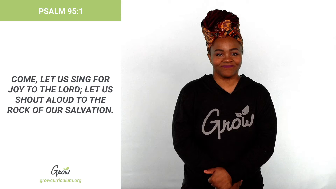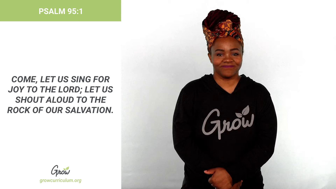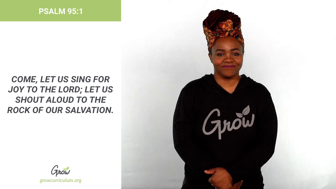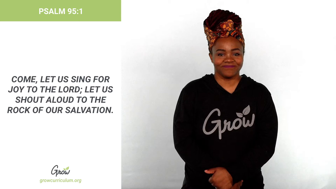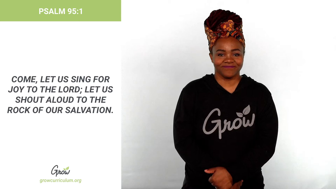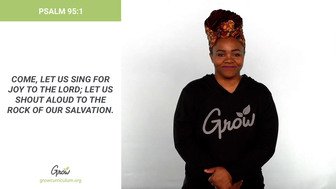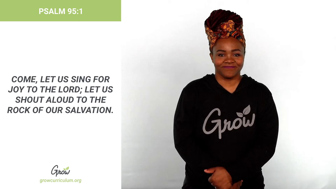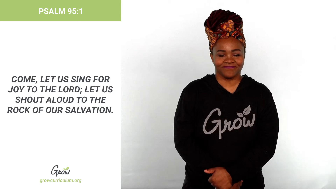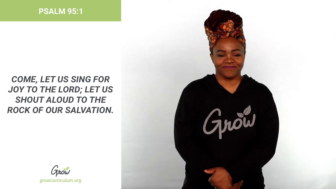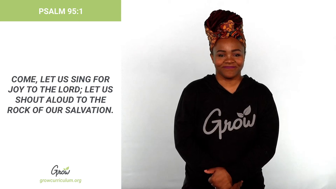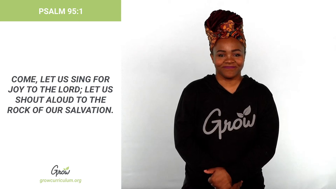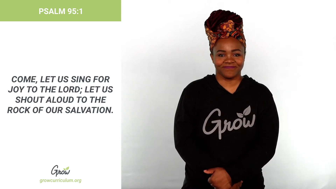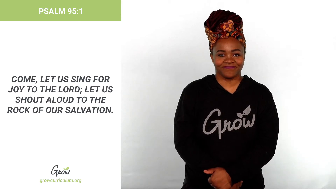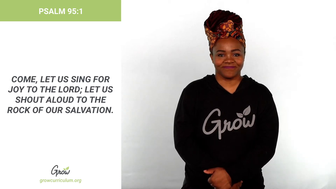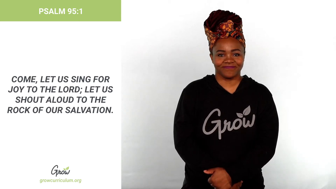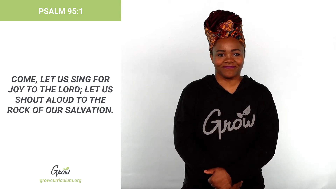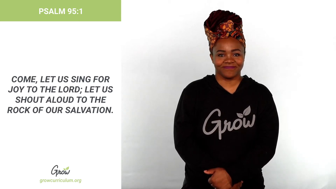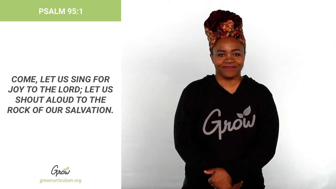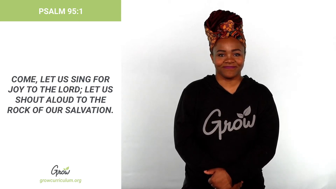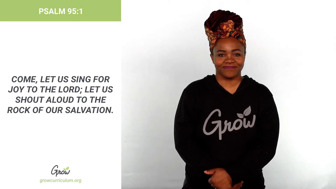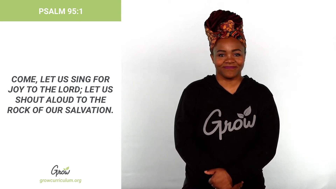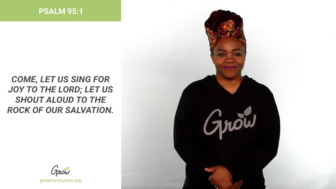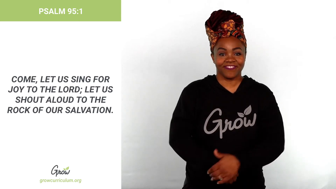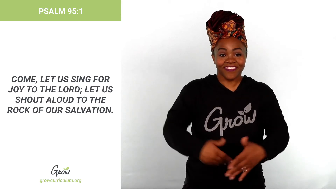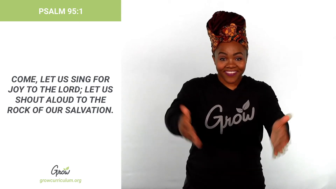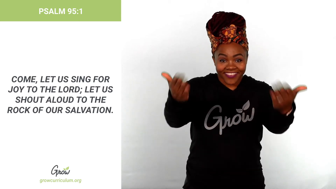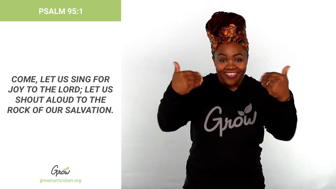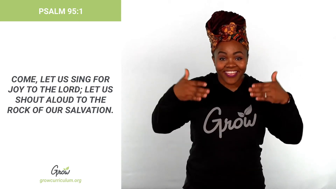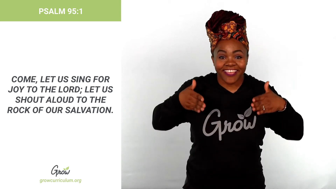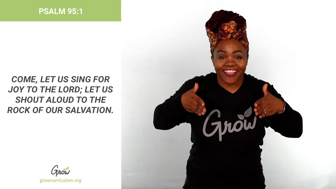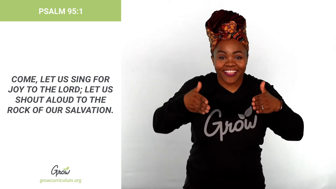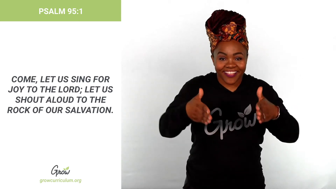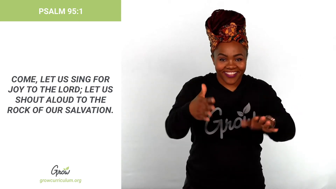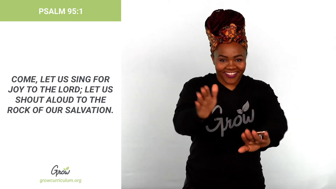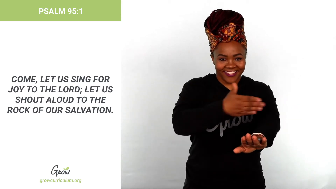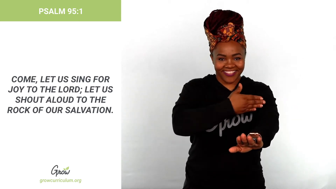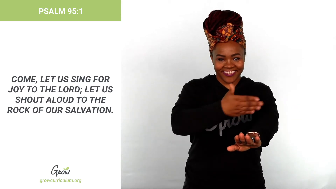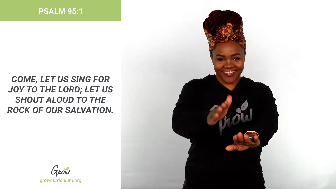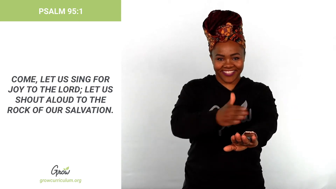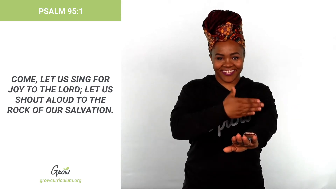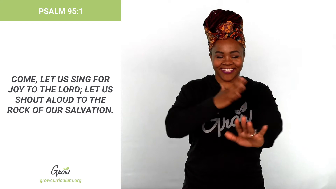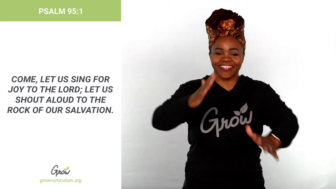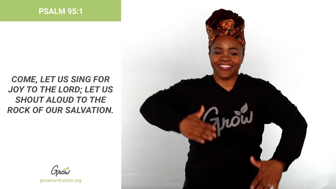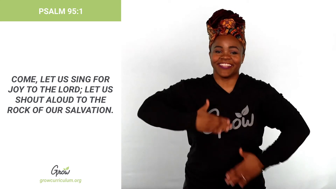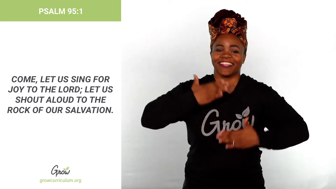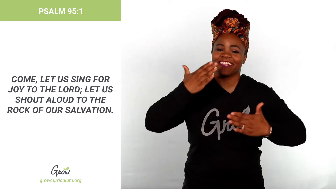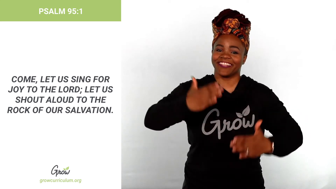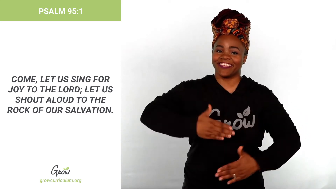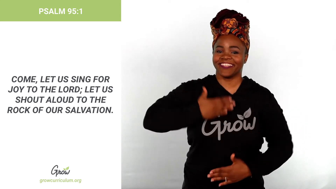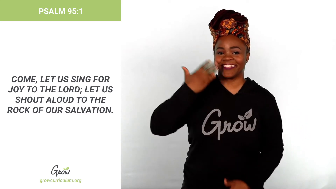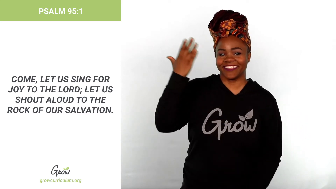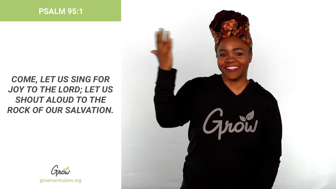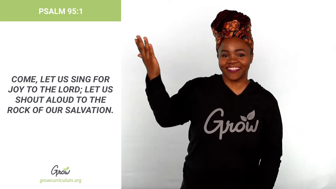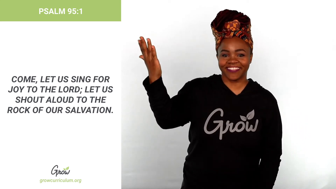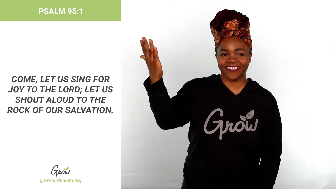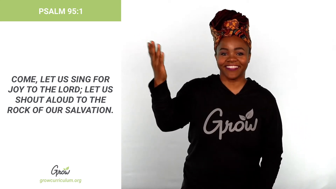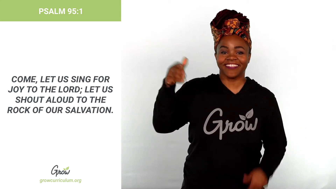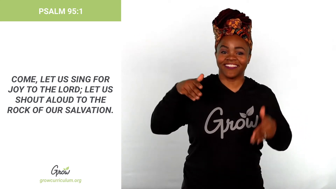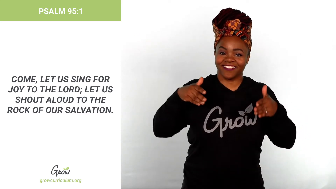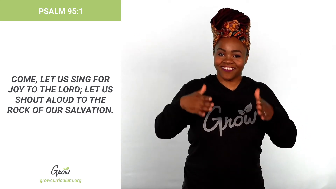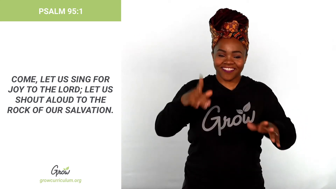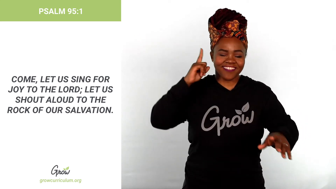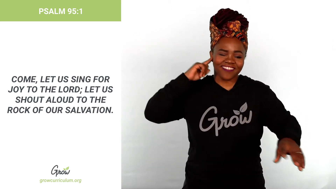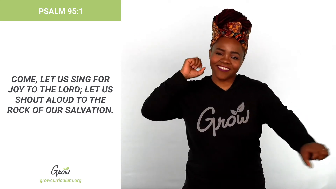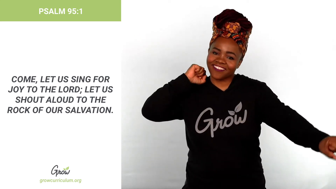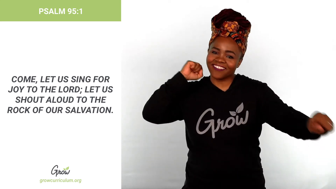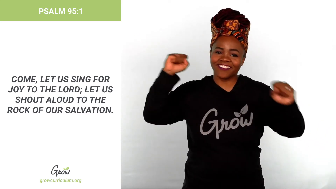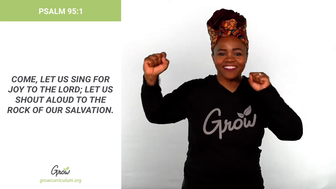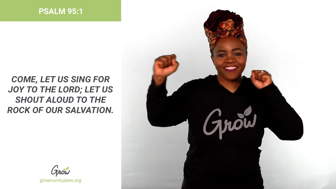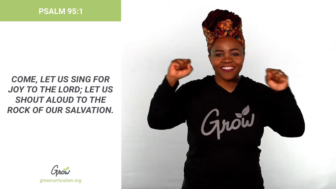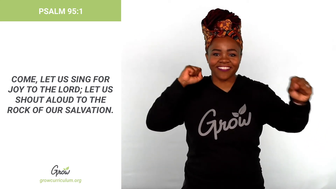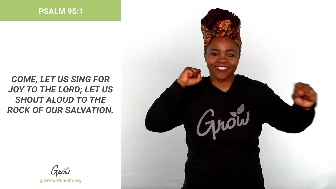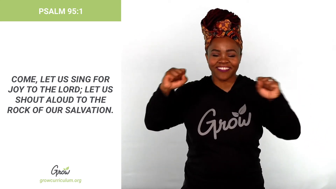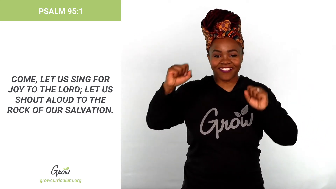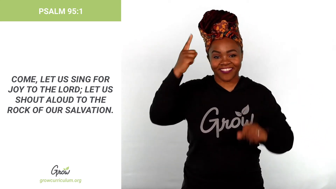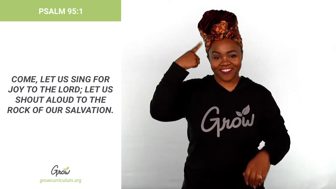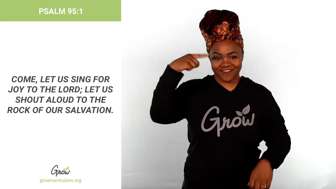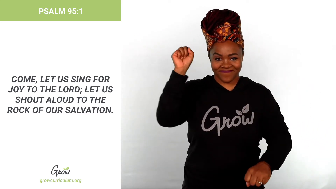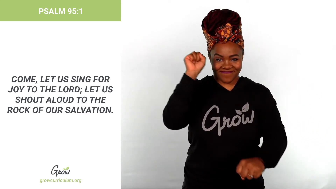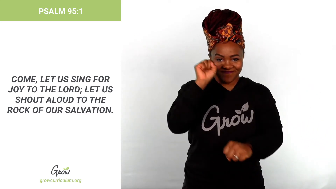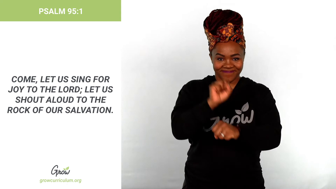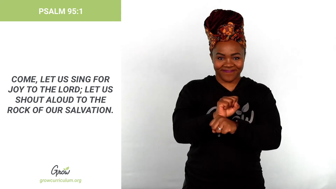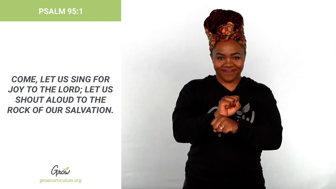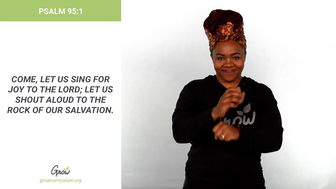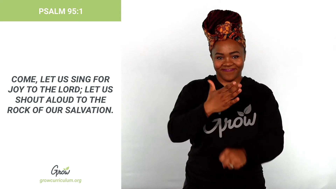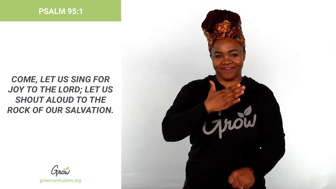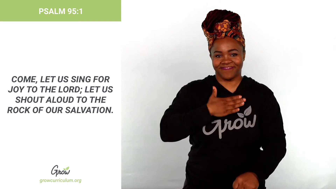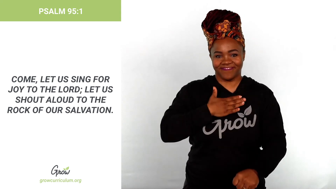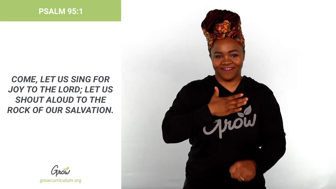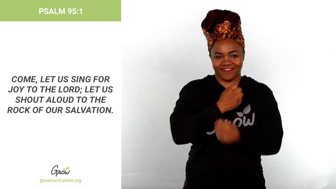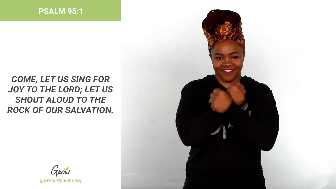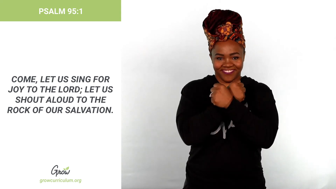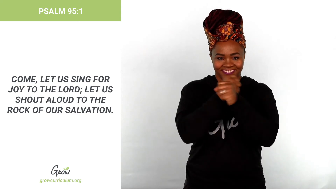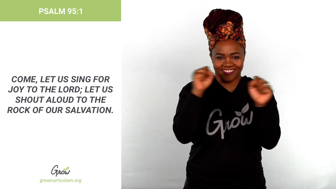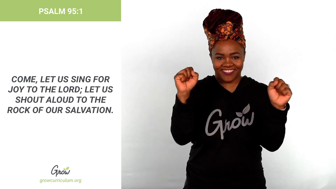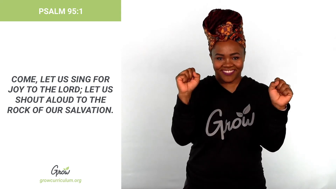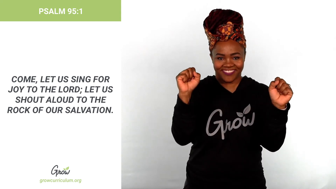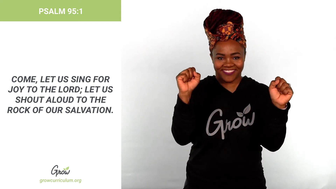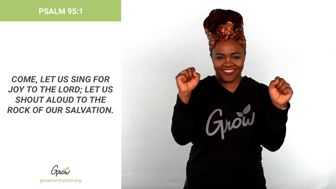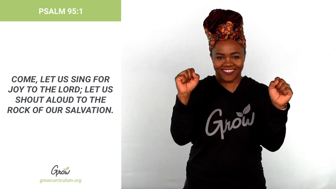Psalm 95:1